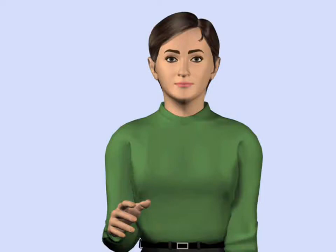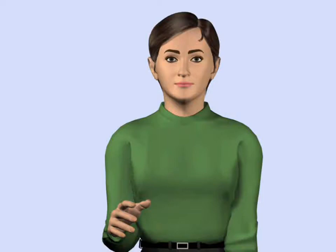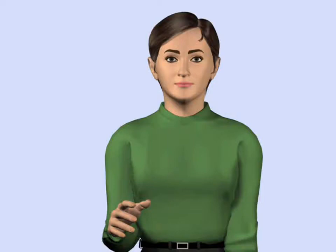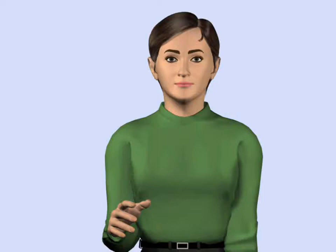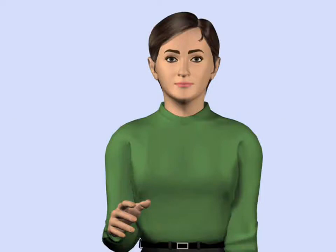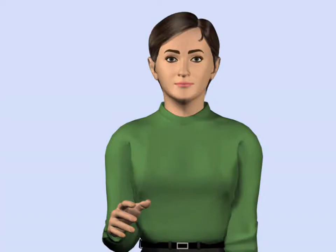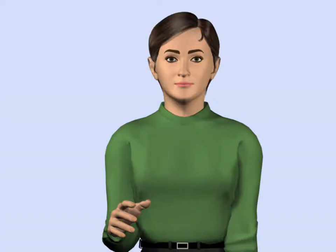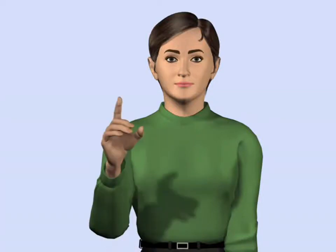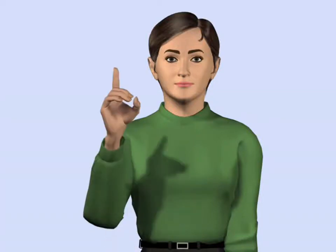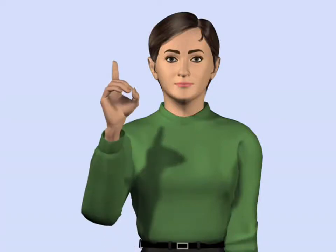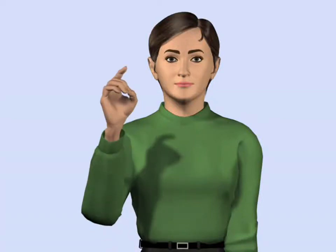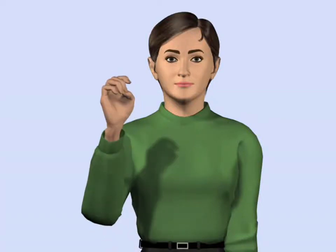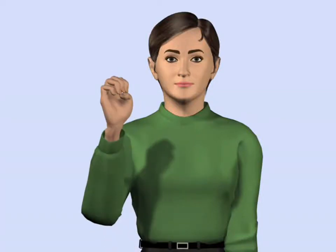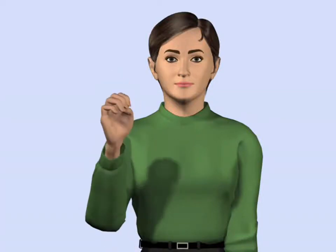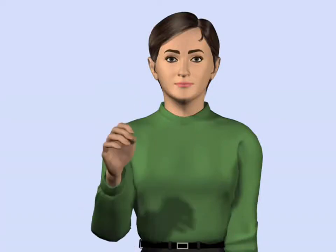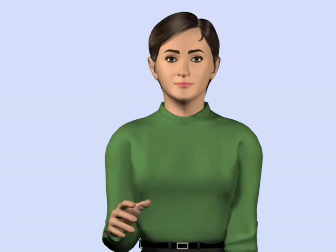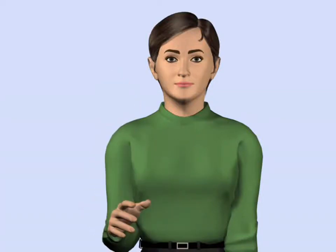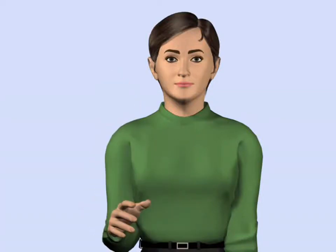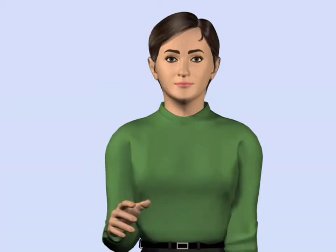defensive end